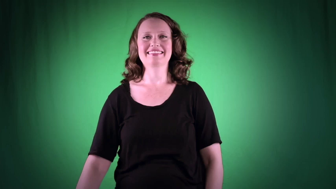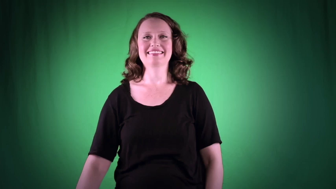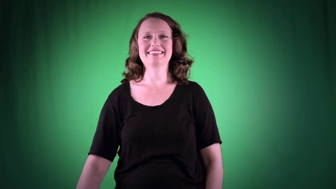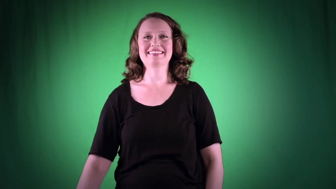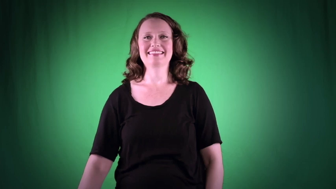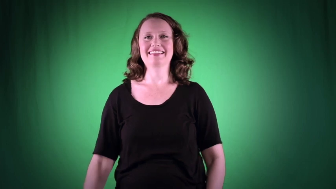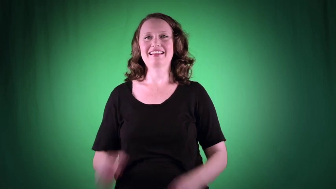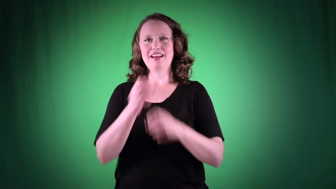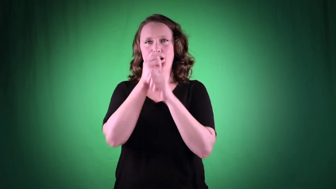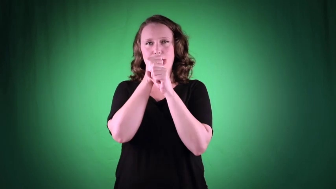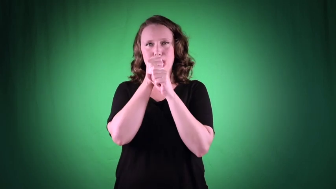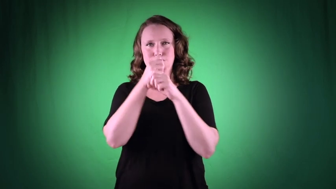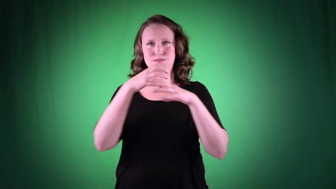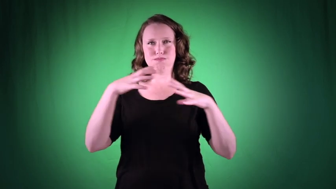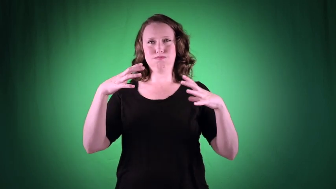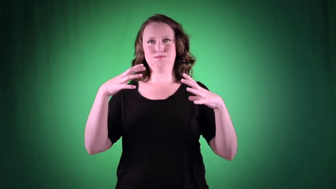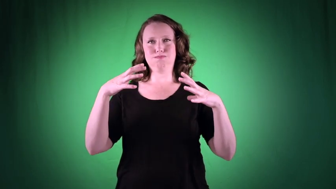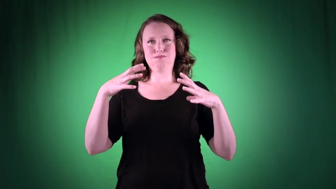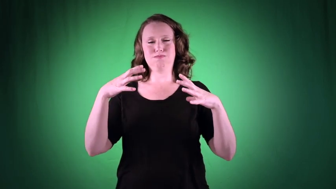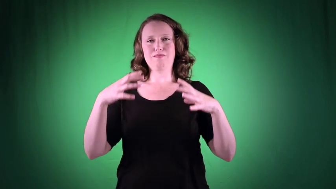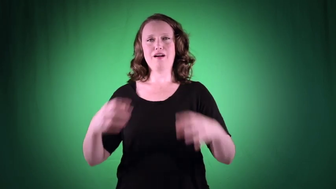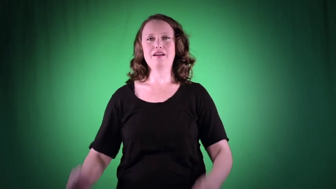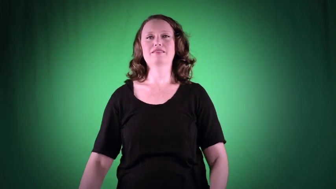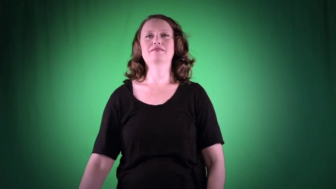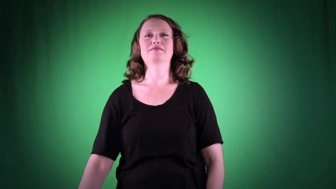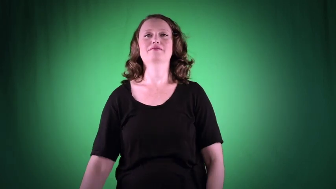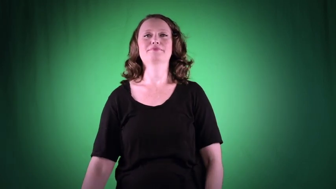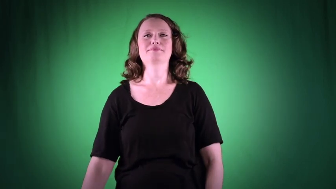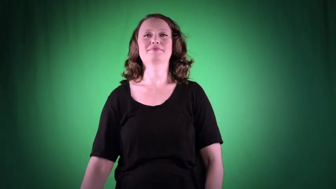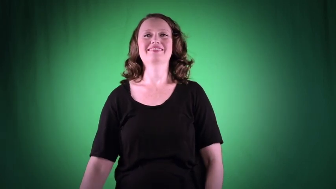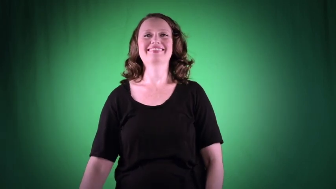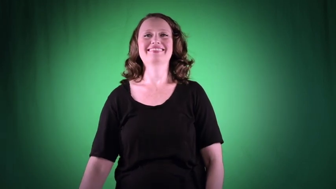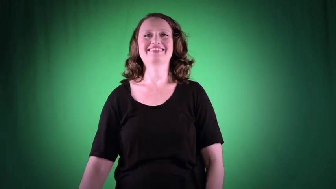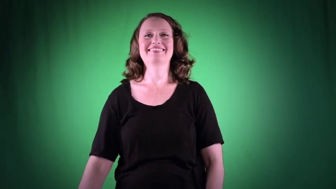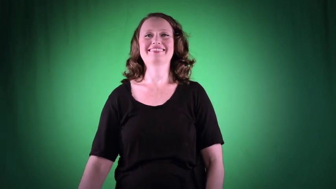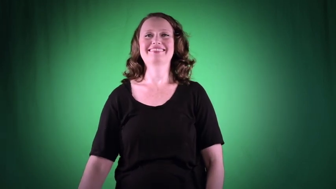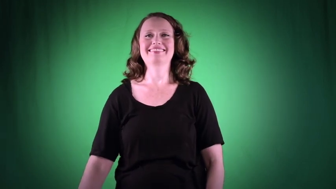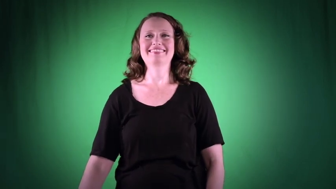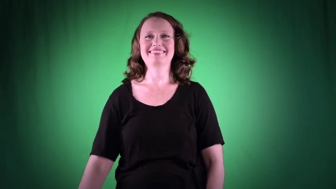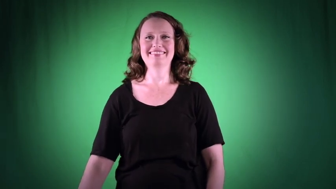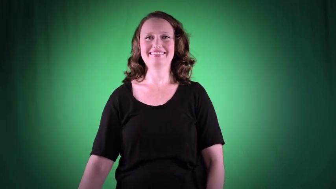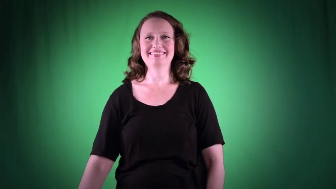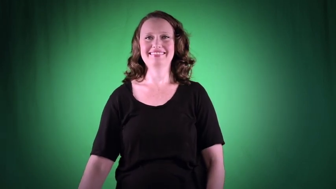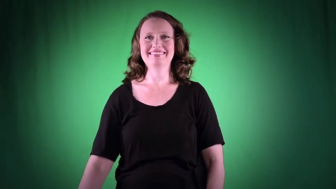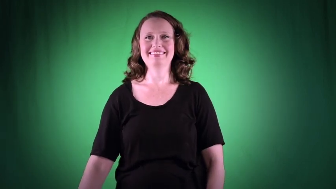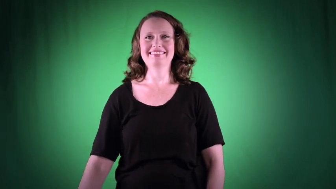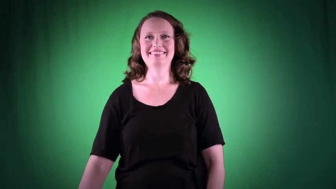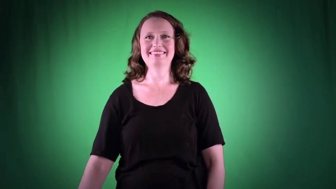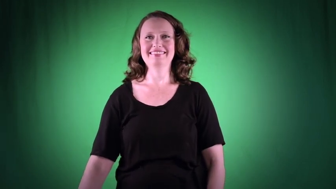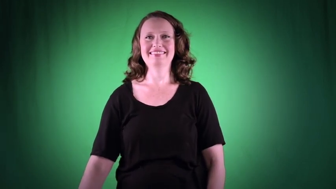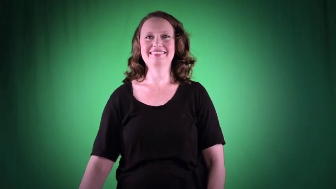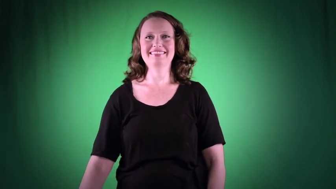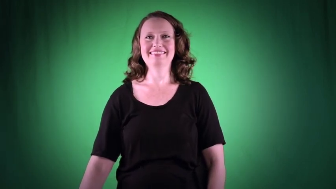Balloon